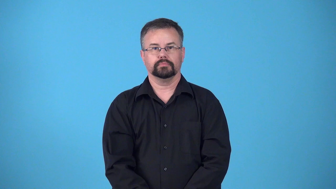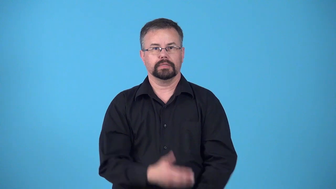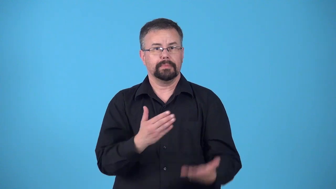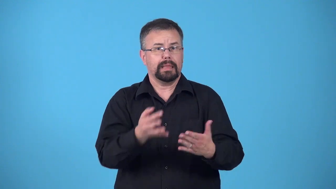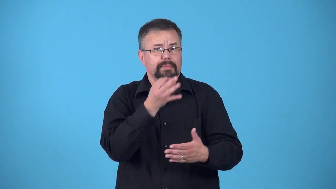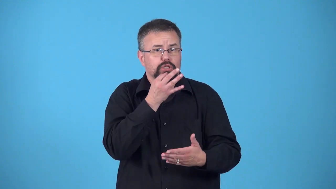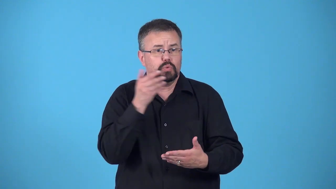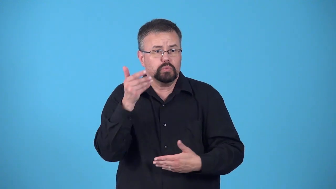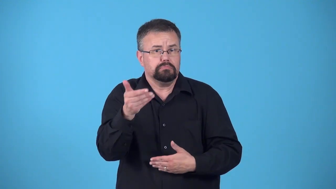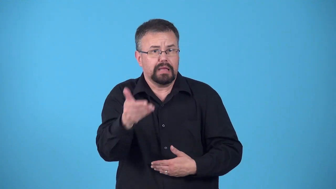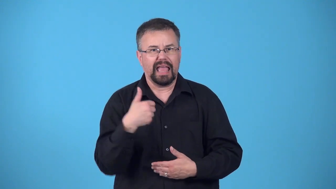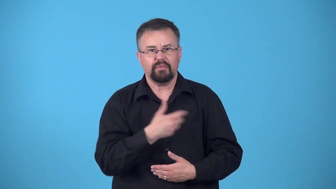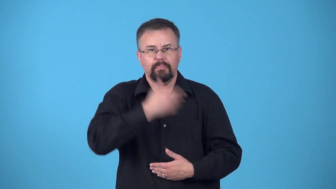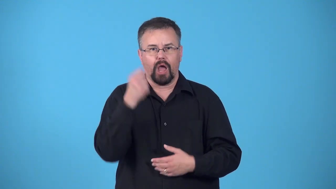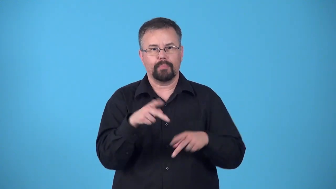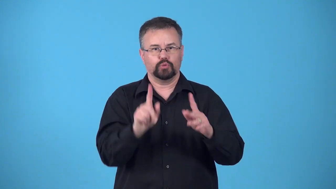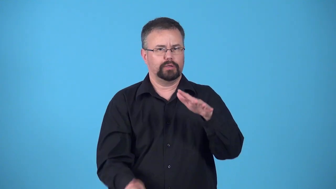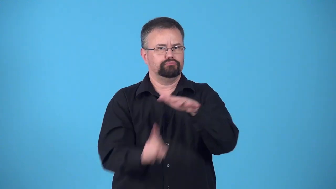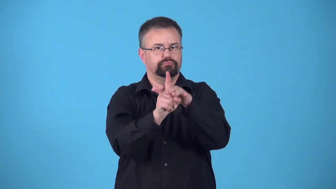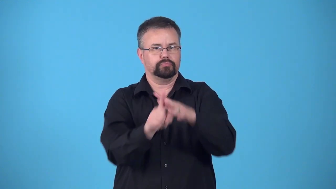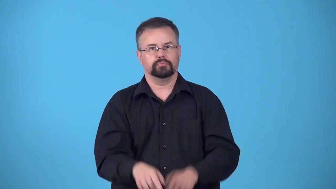tomorrow's another day